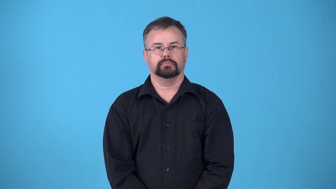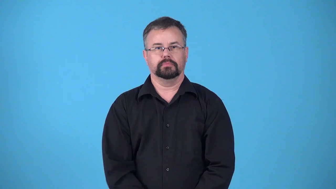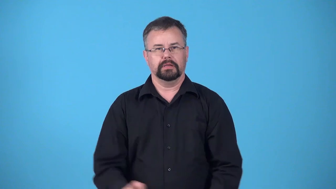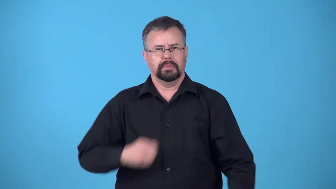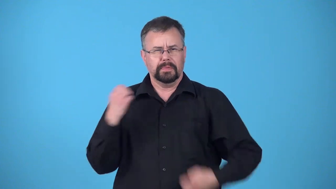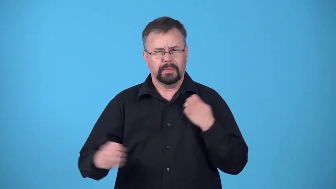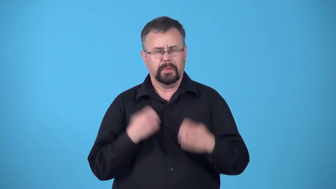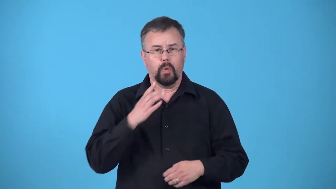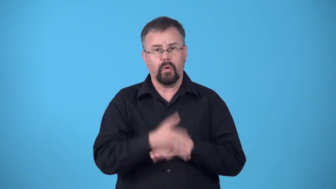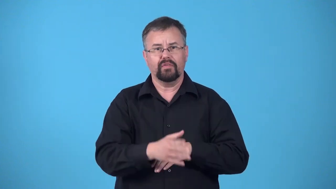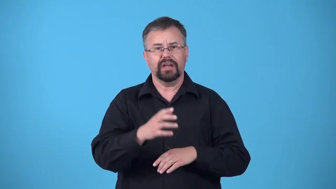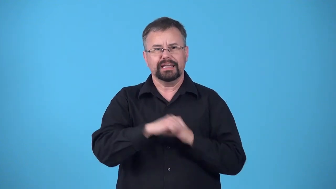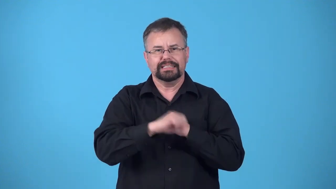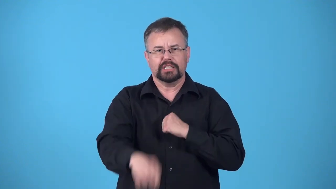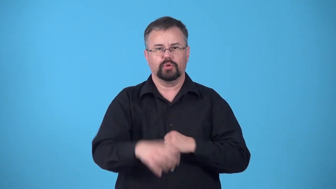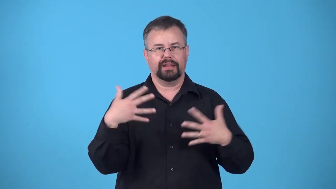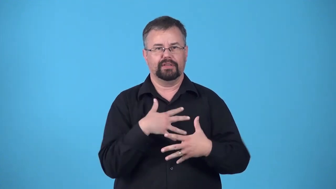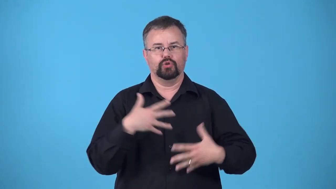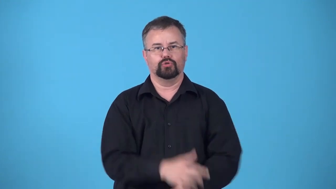complex